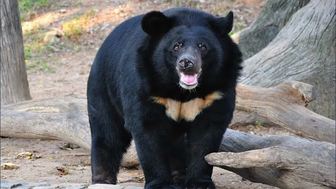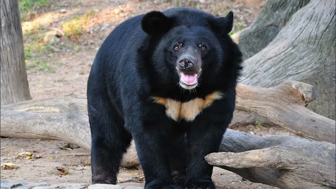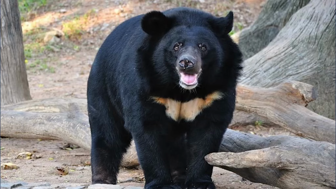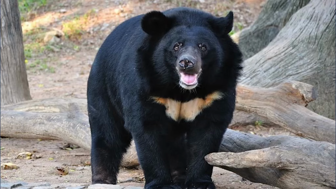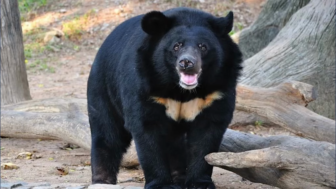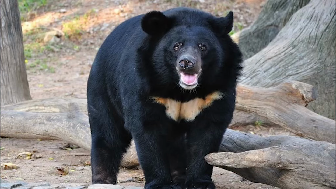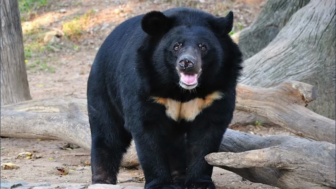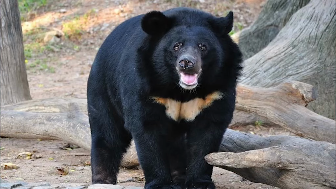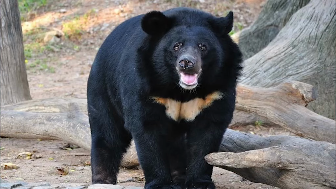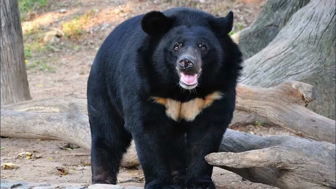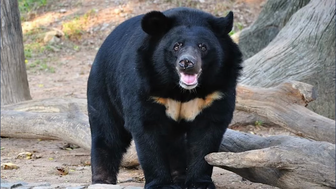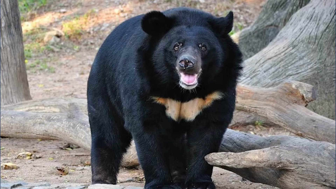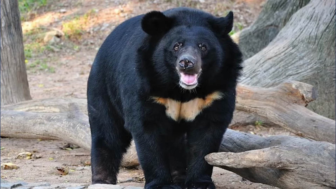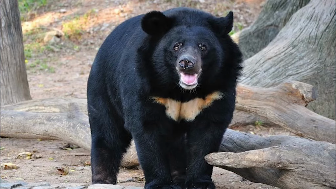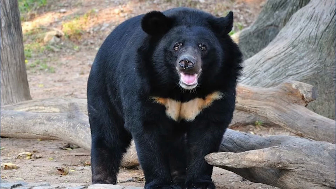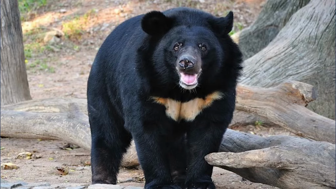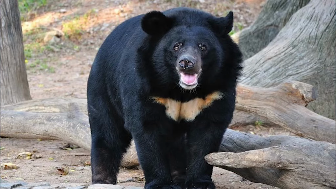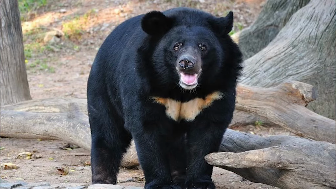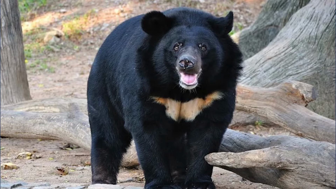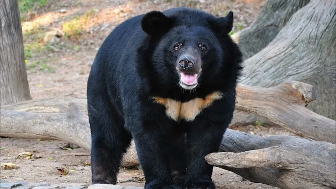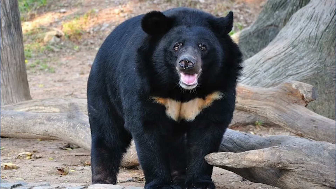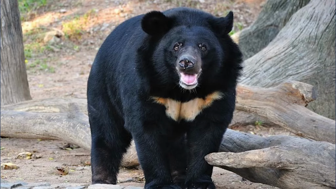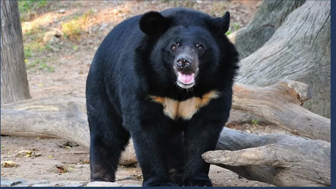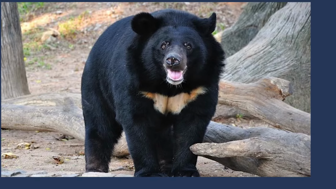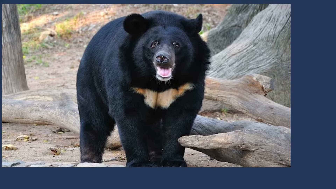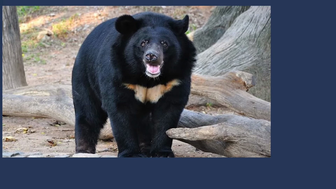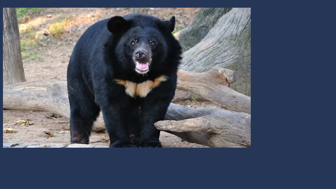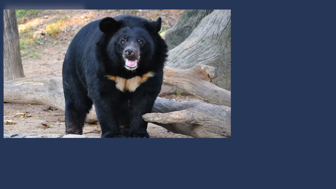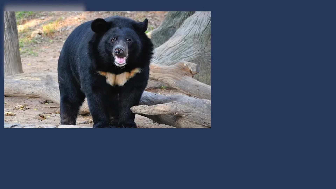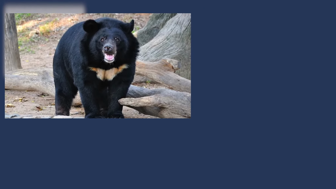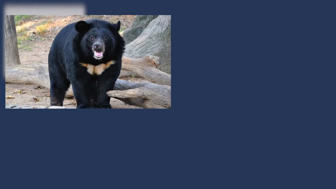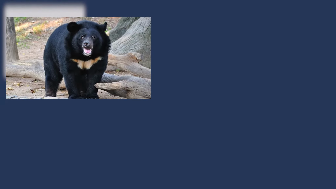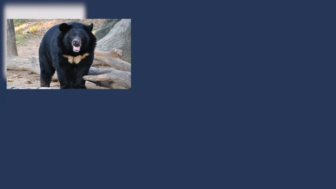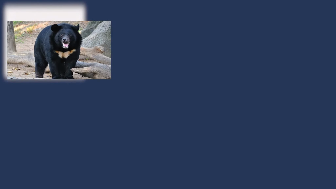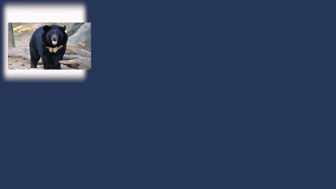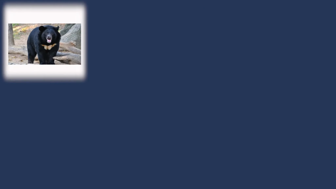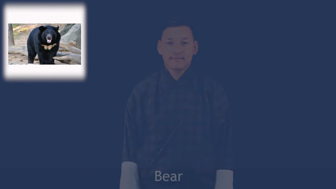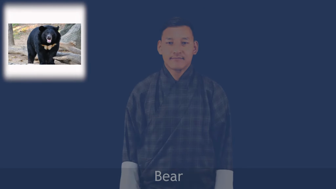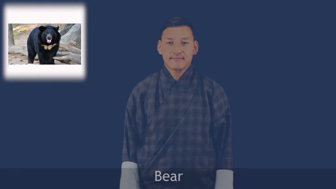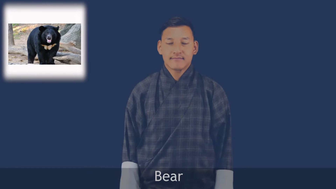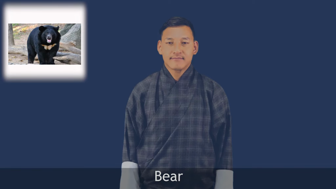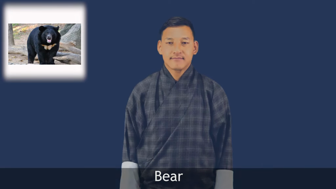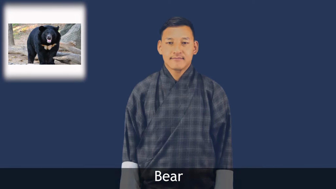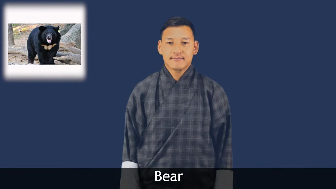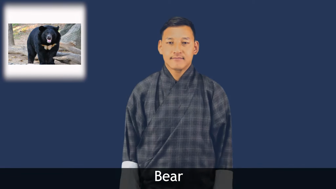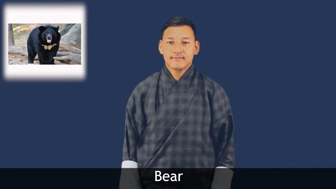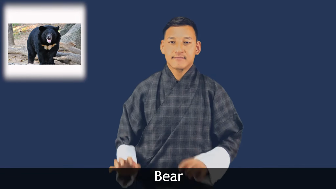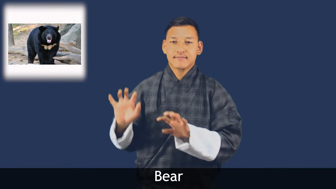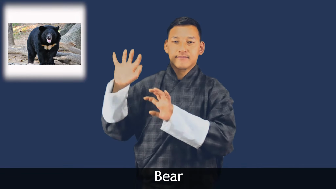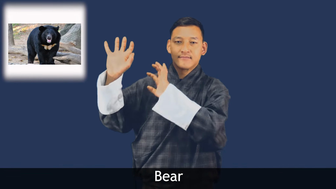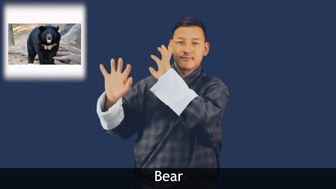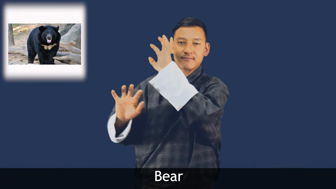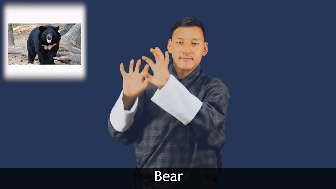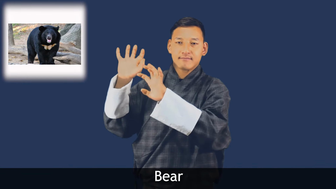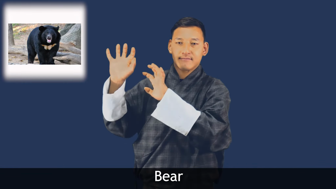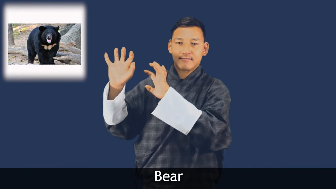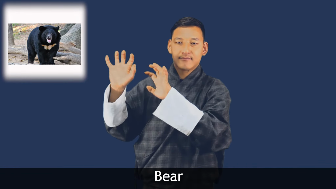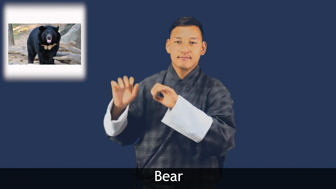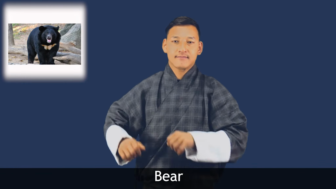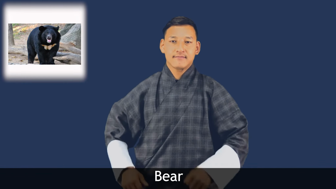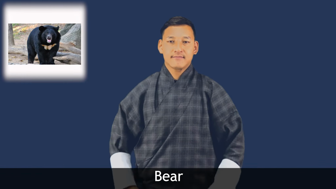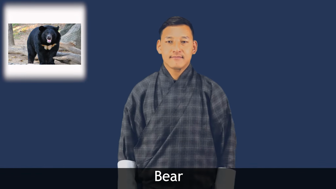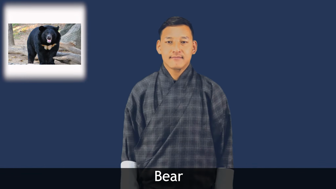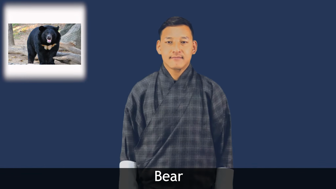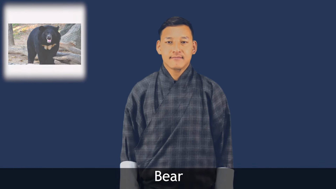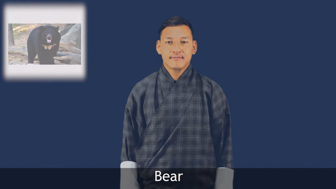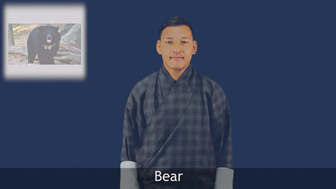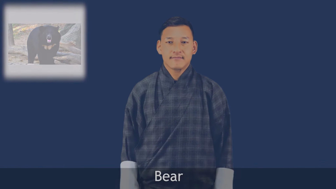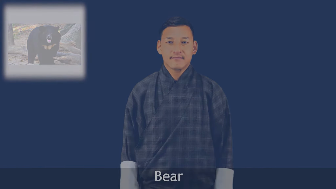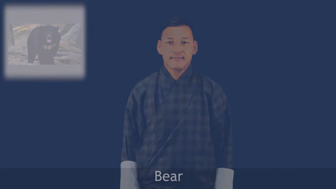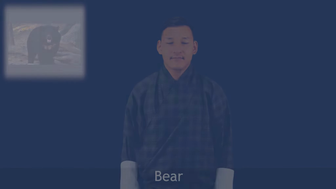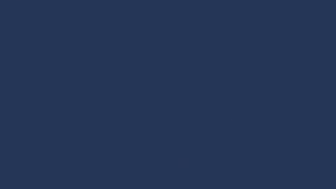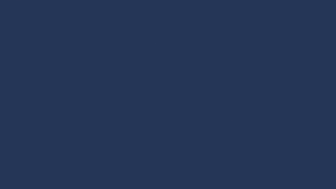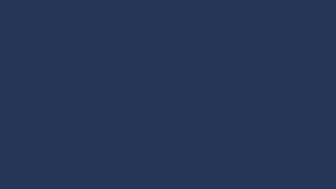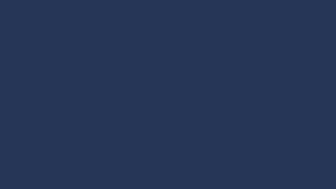Bear